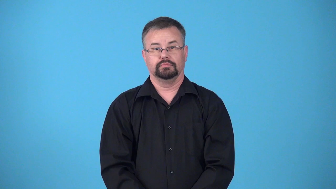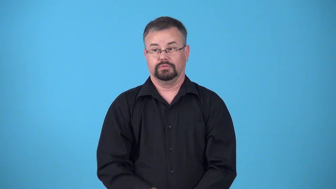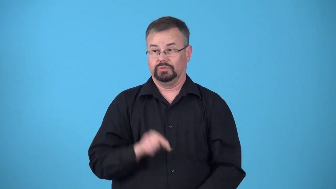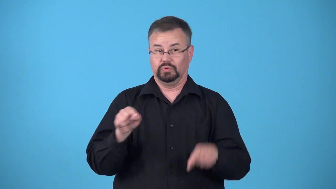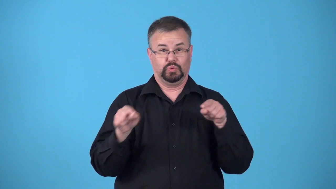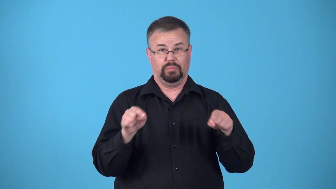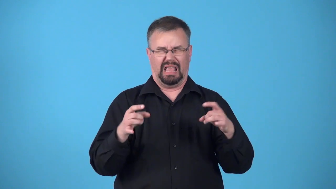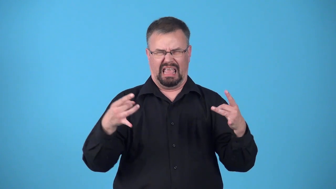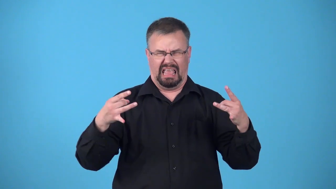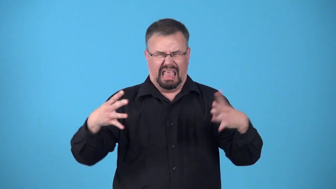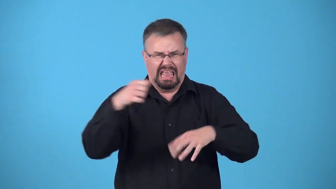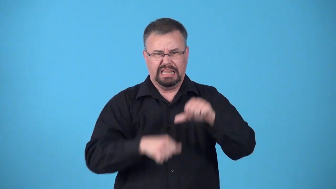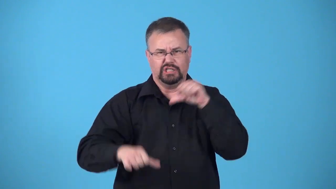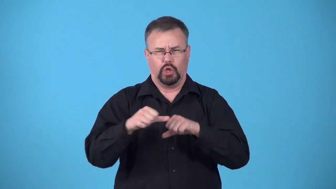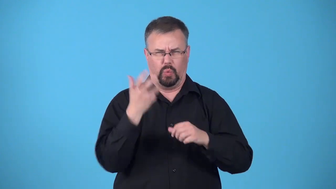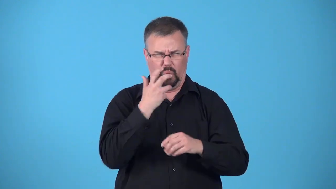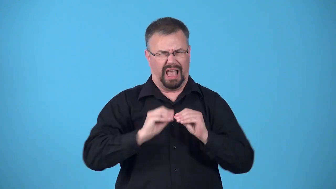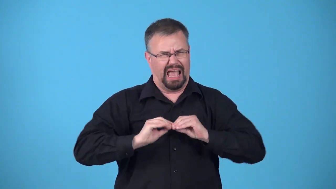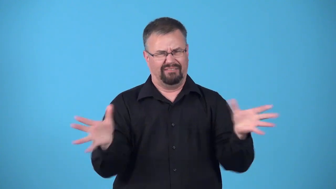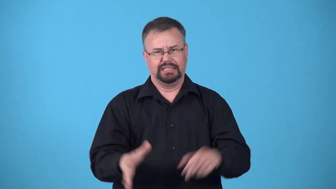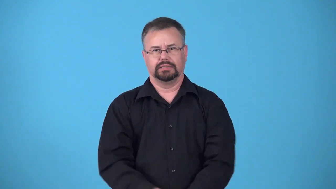no love lost